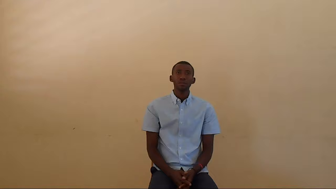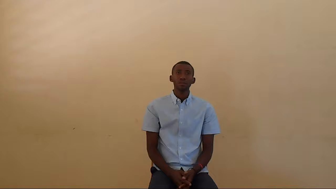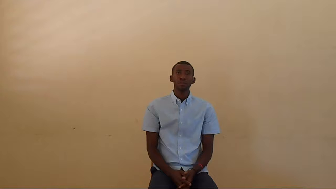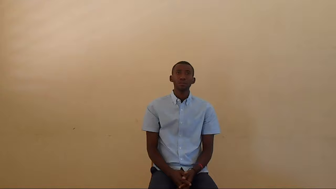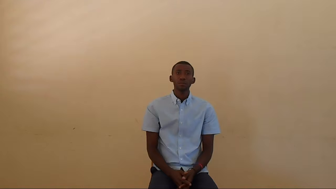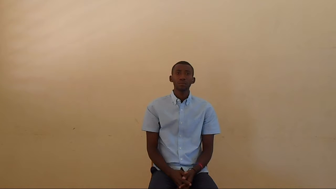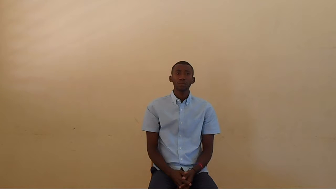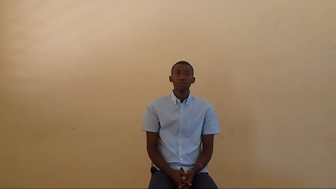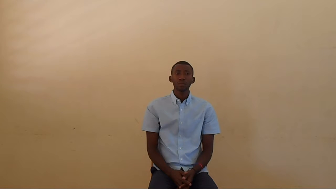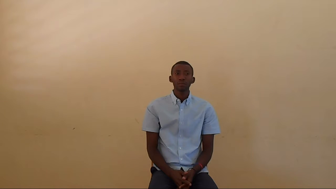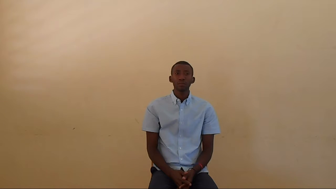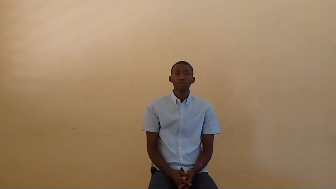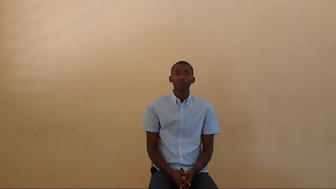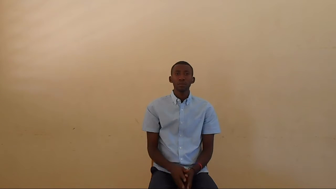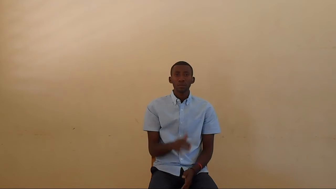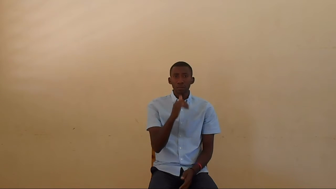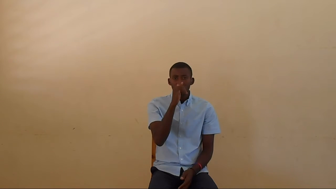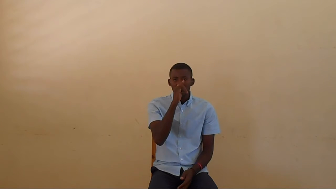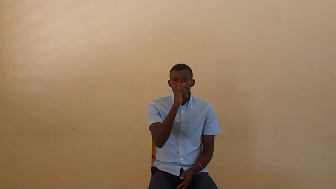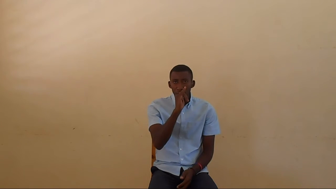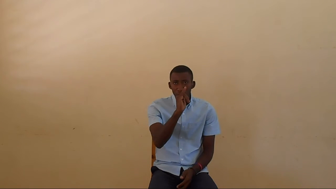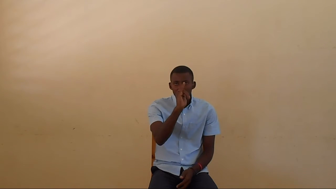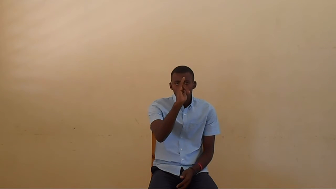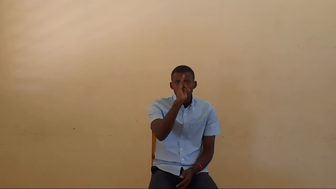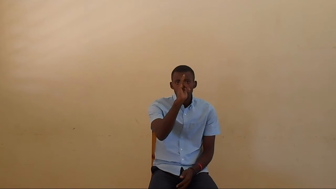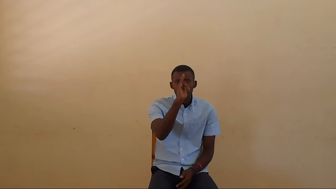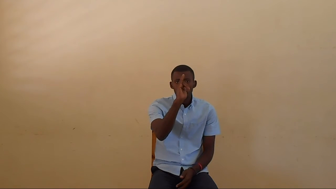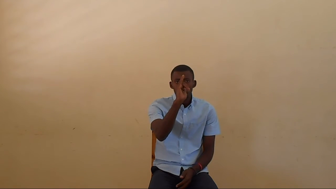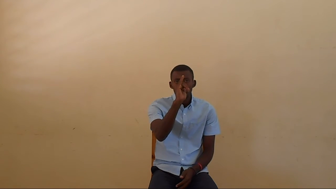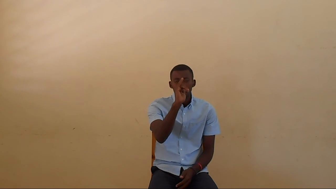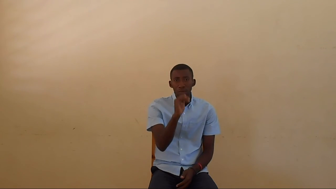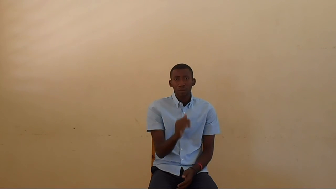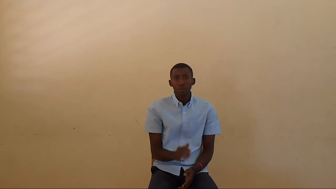rhinoceros